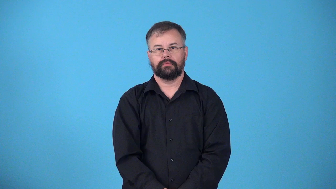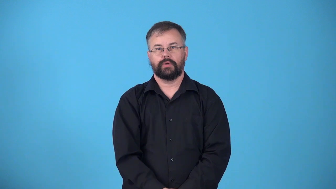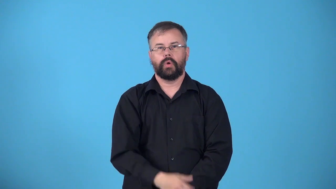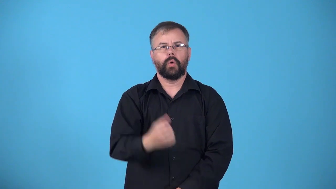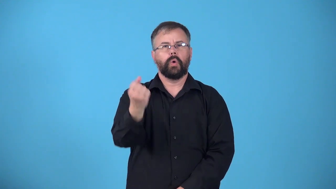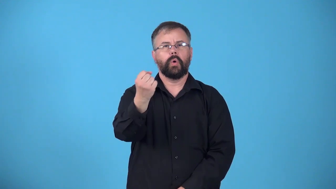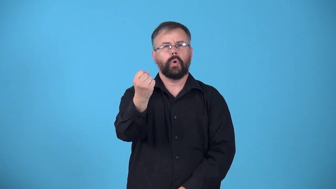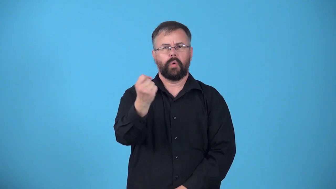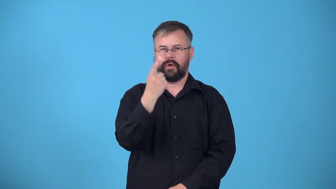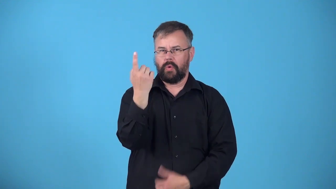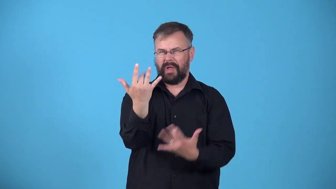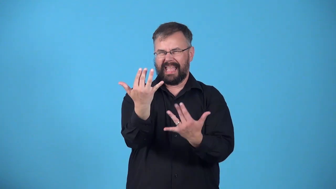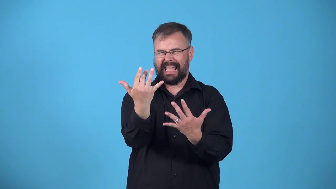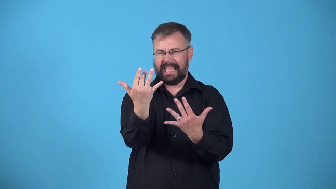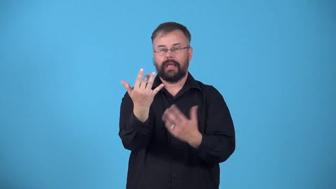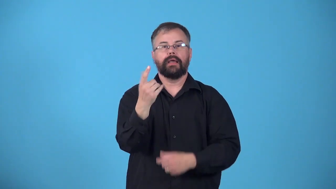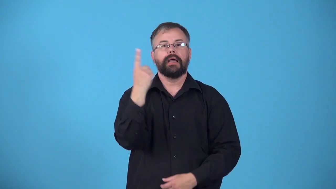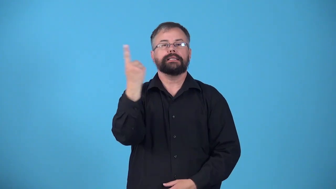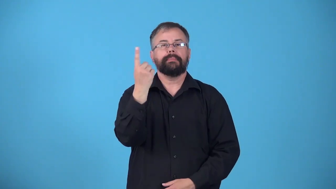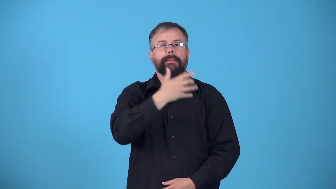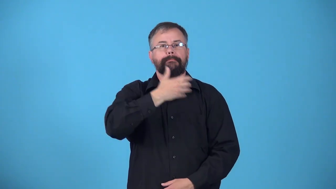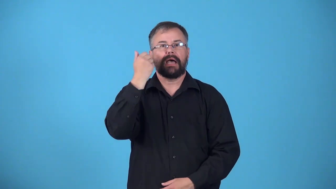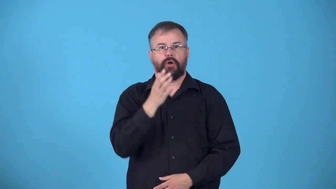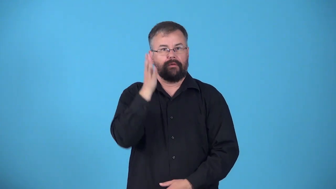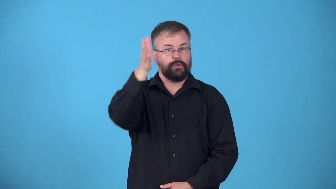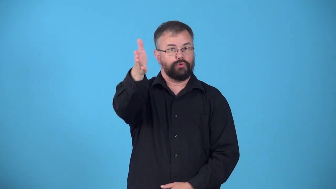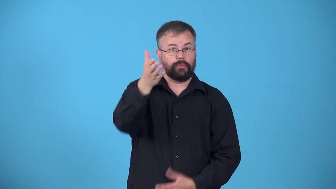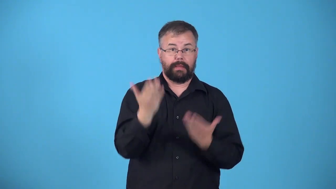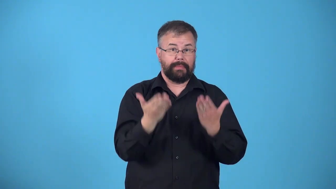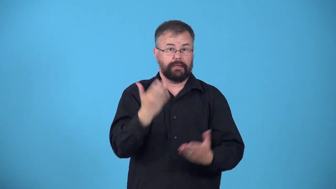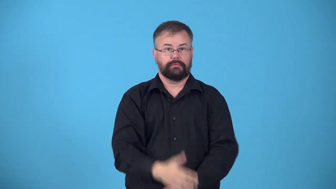hold out